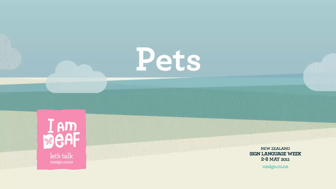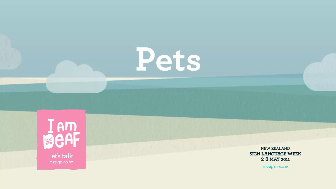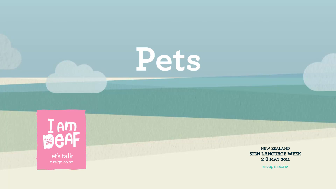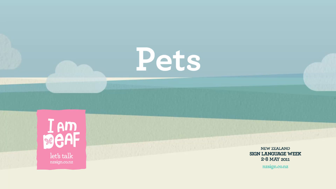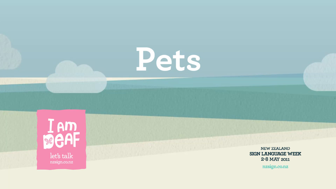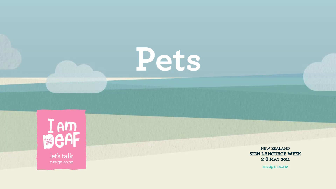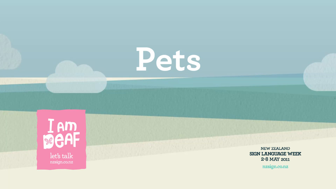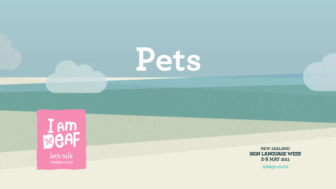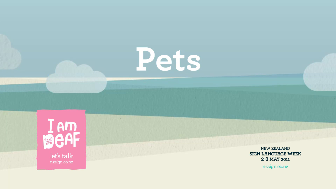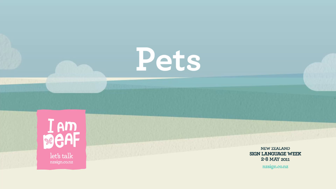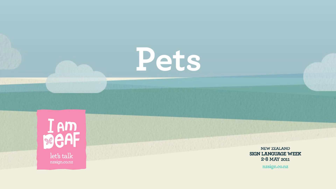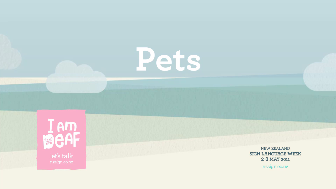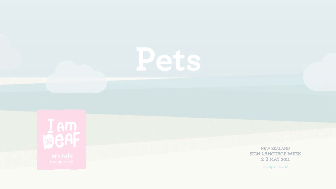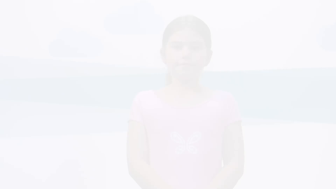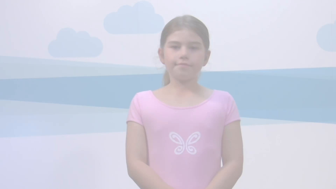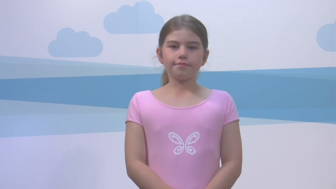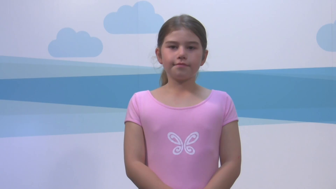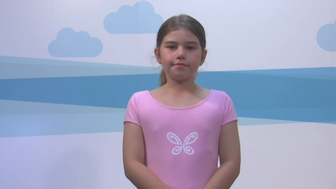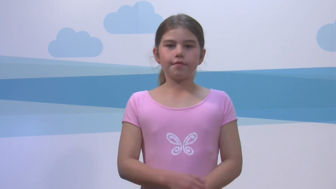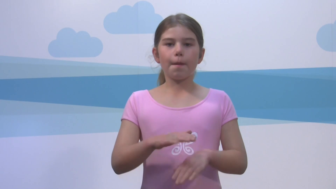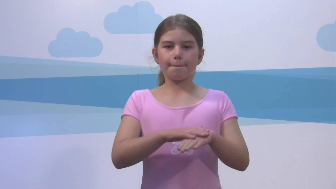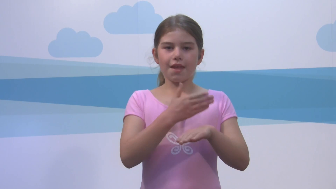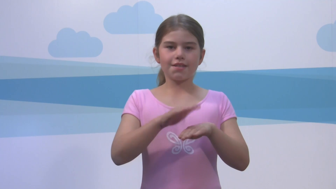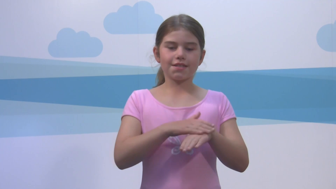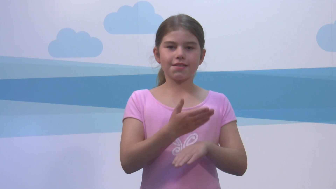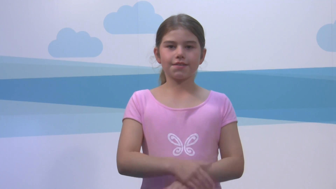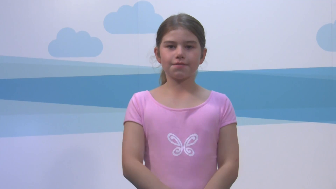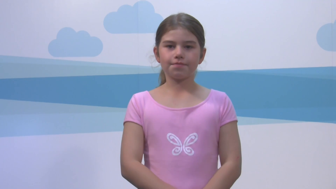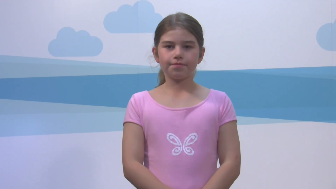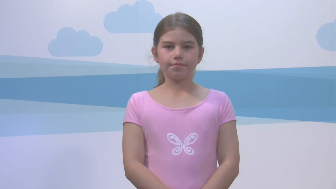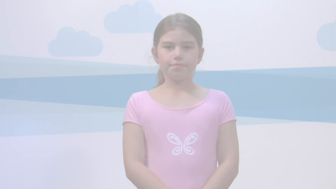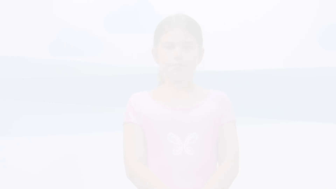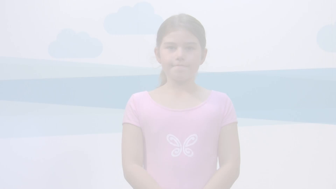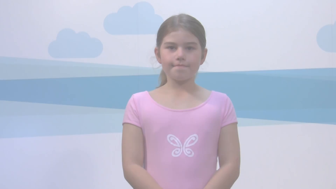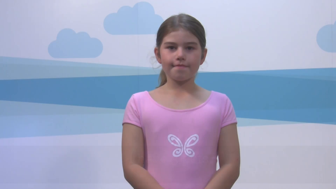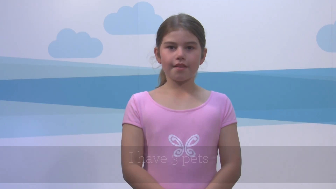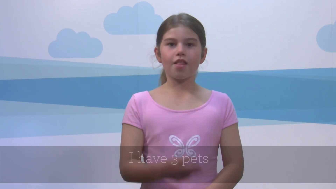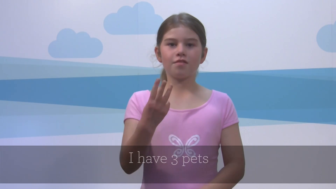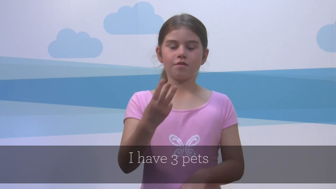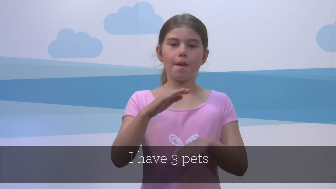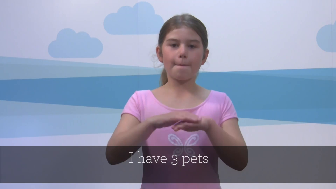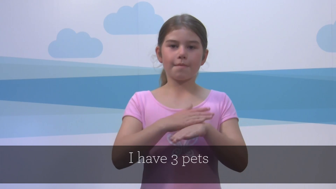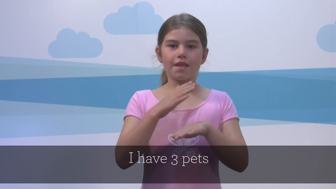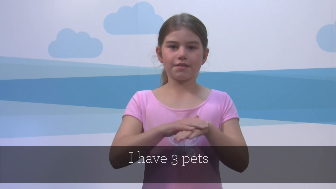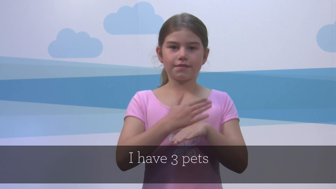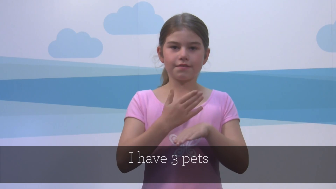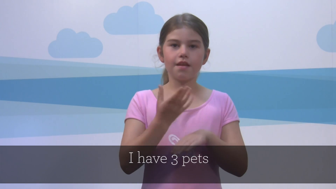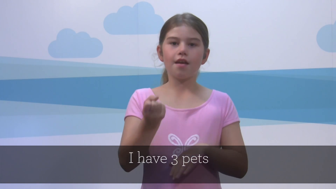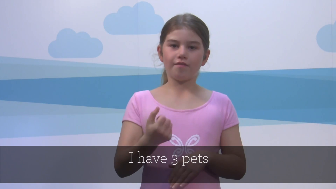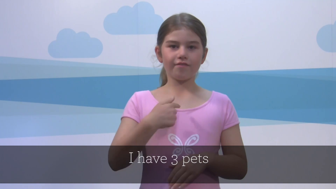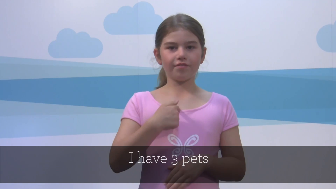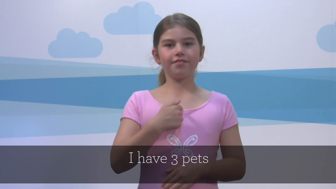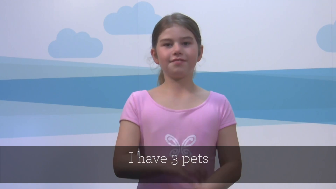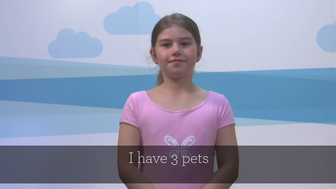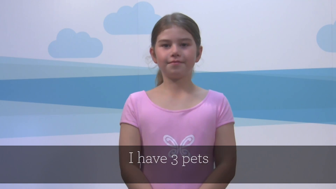Pets